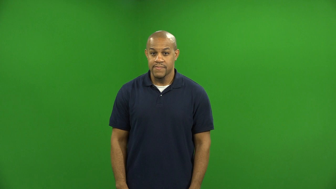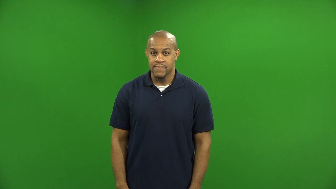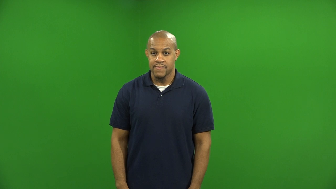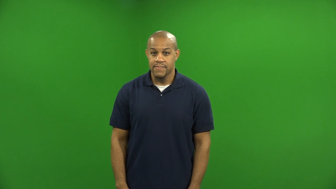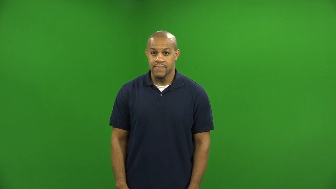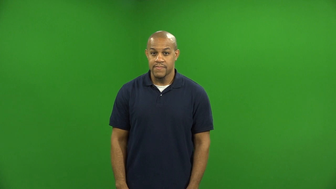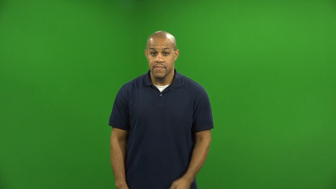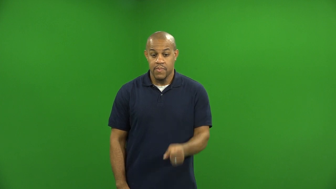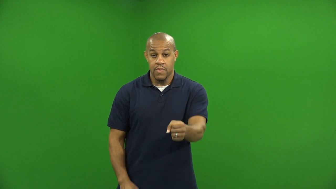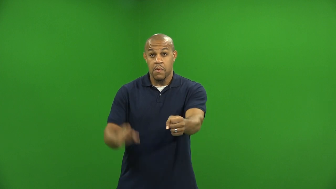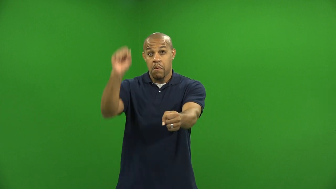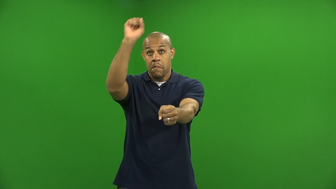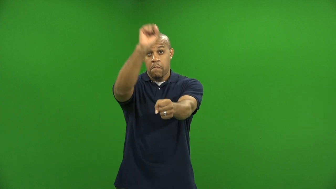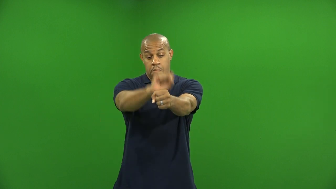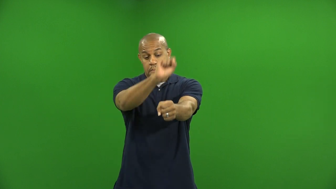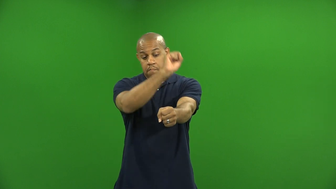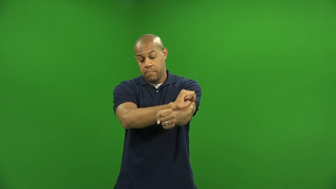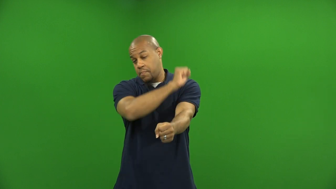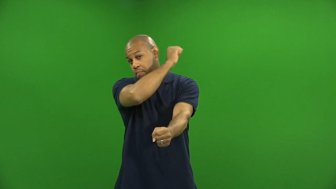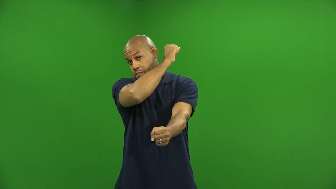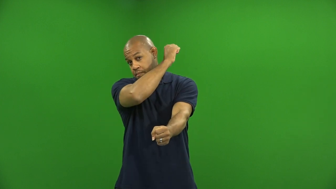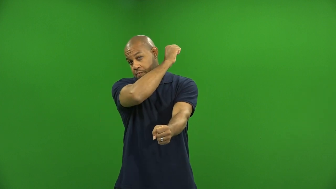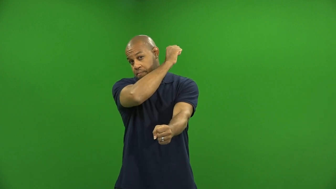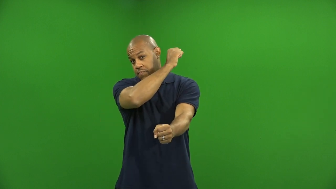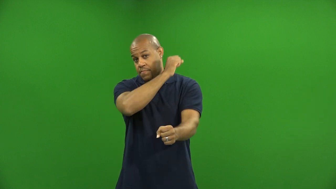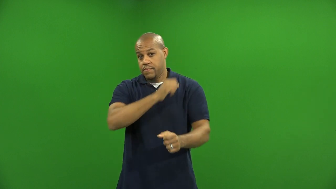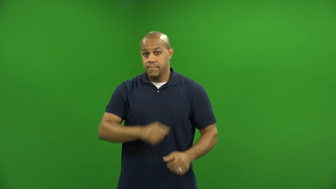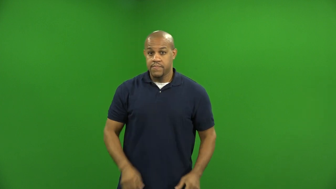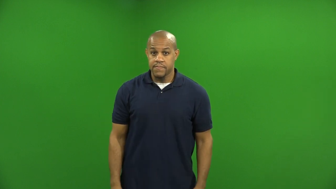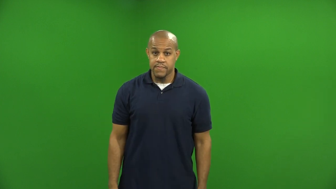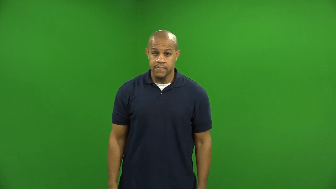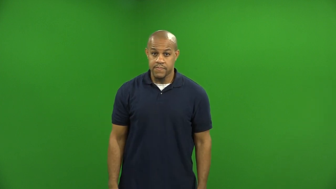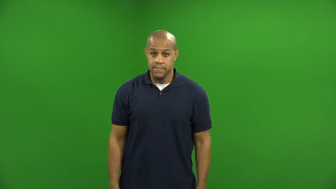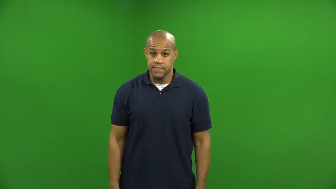Illegal hit bump